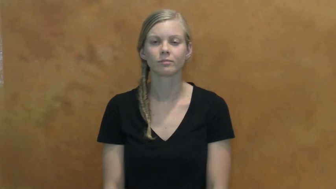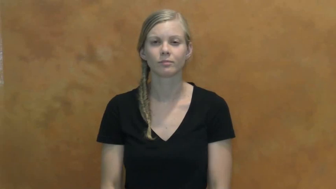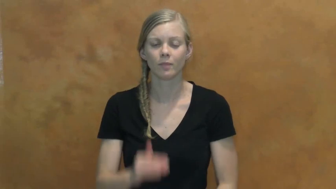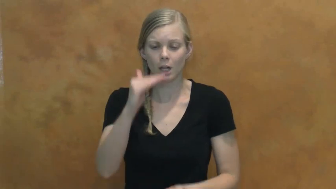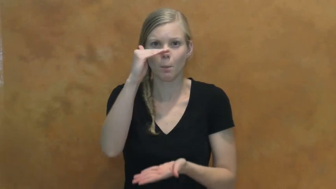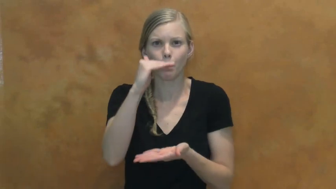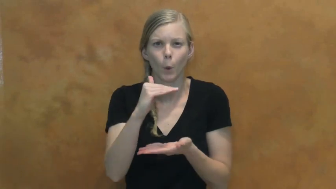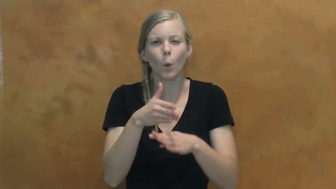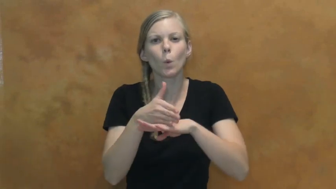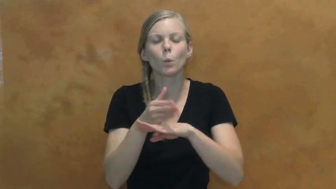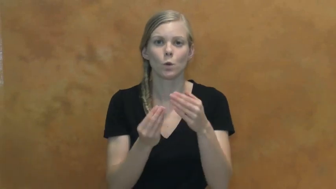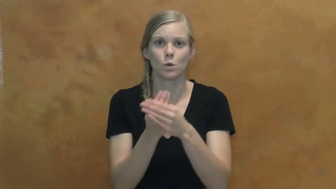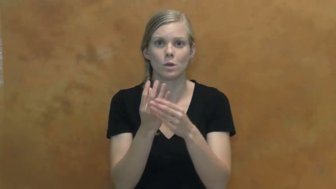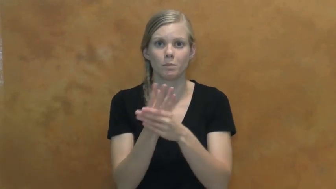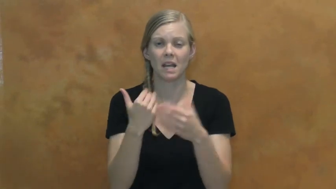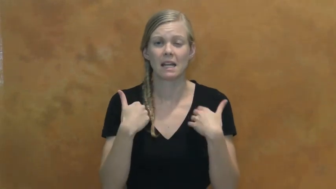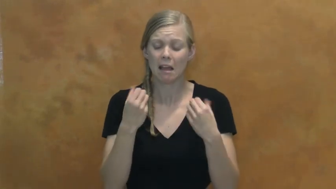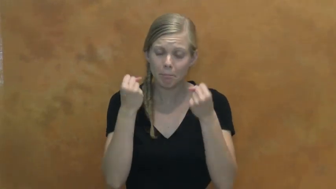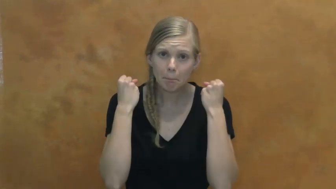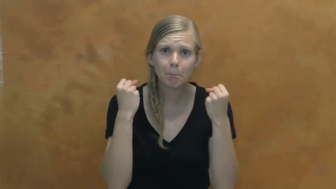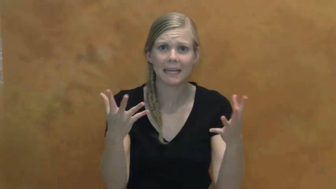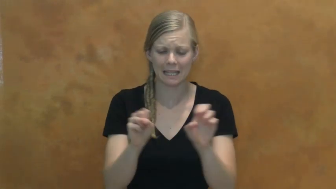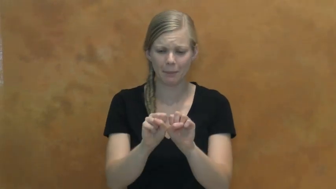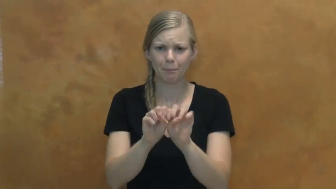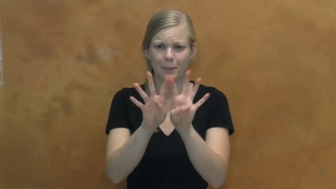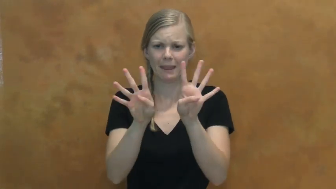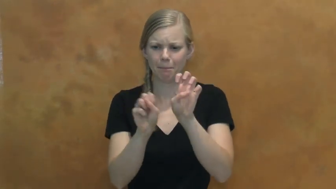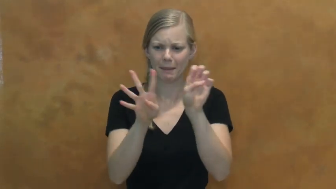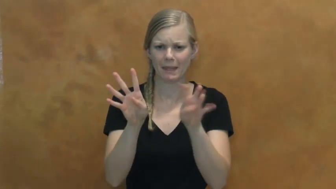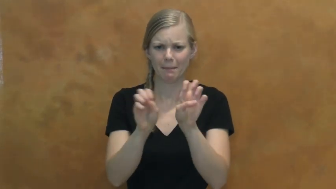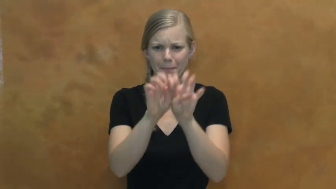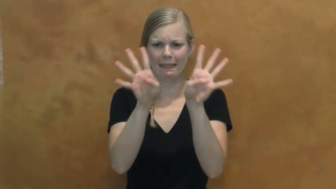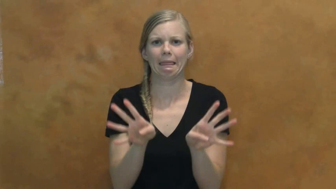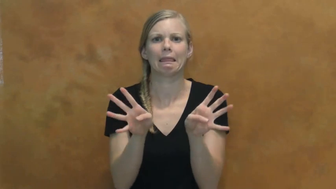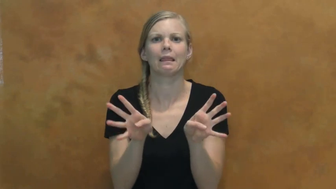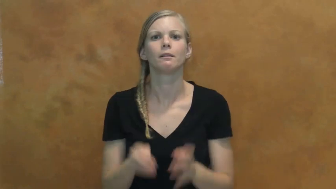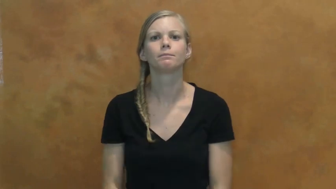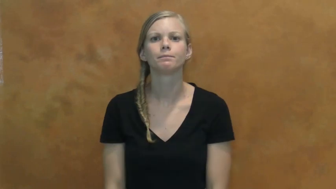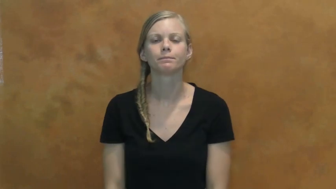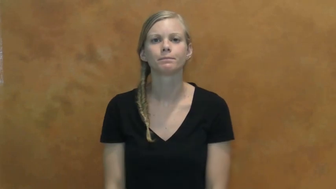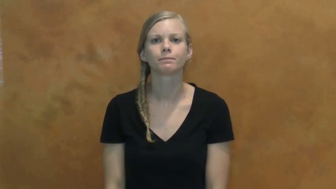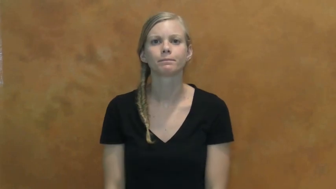shrub